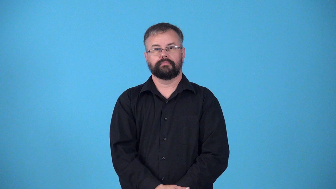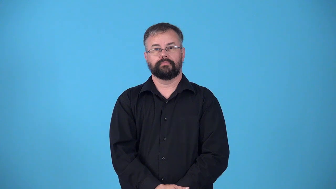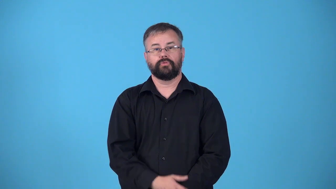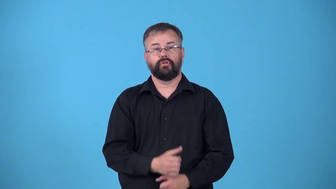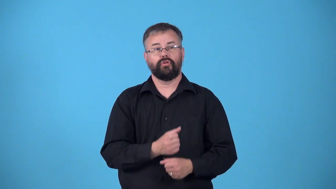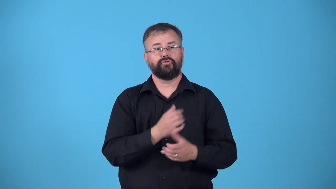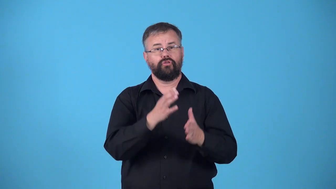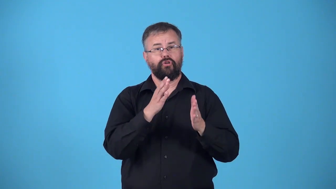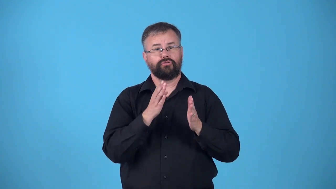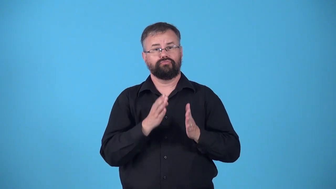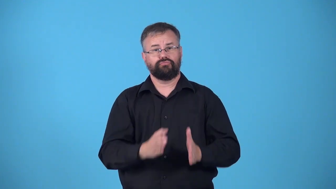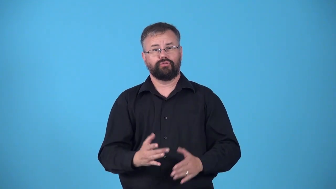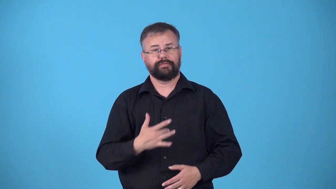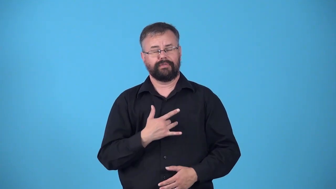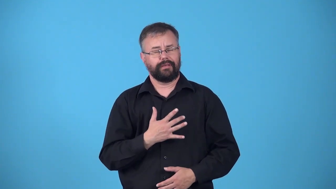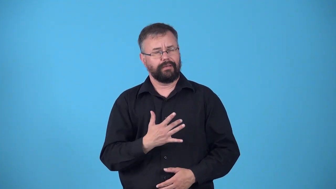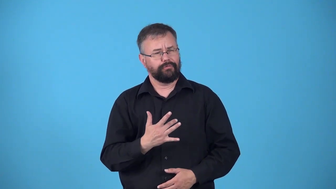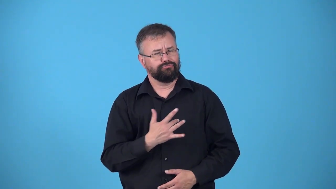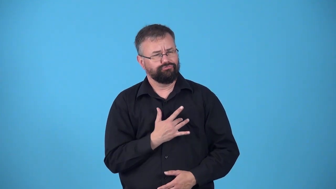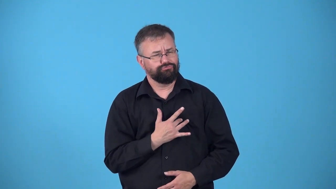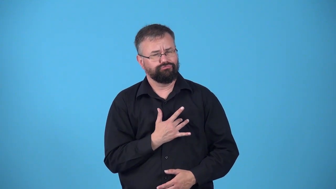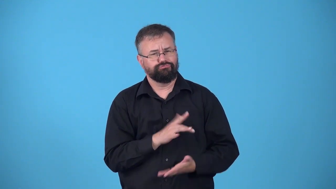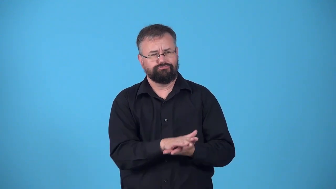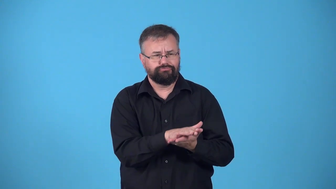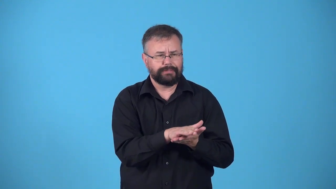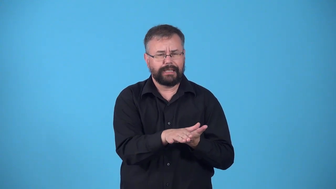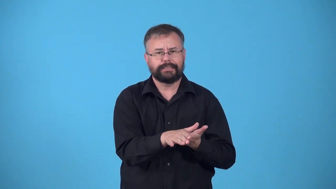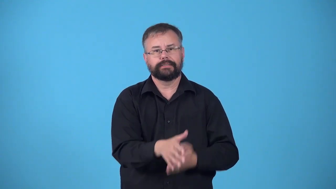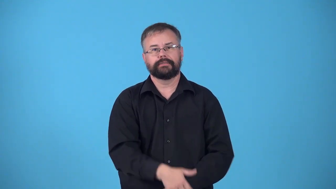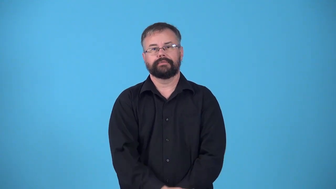melt-person feels sympathy